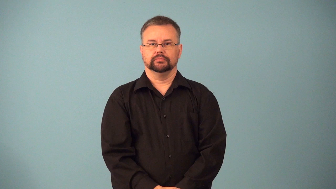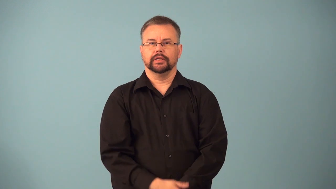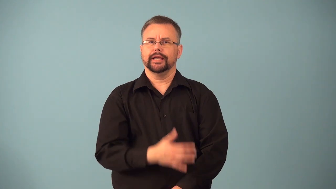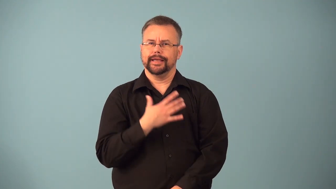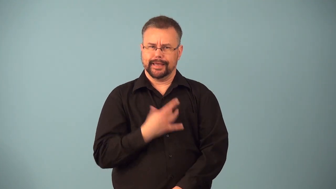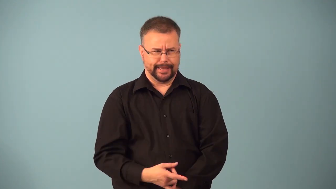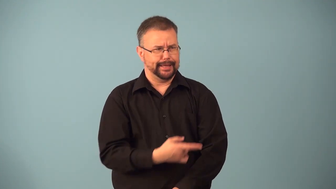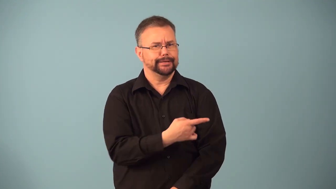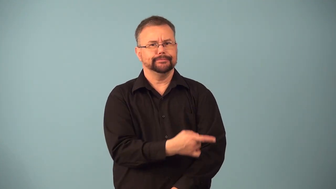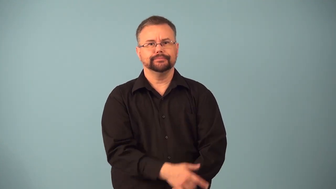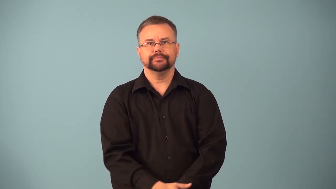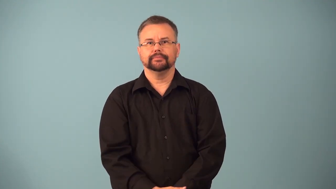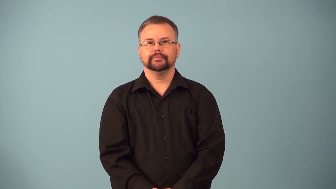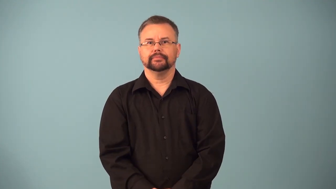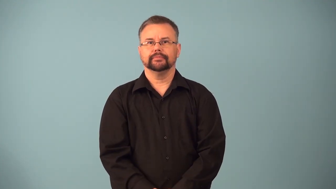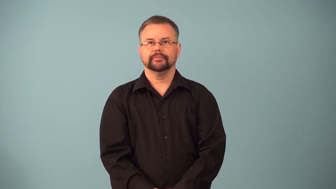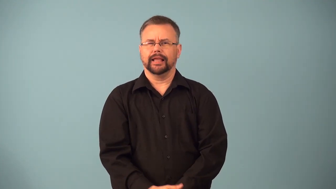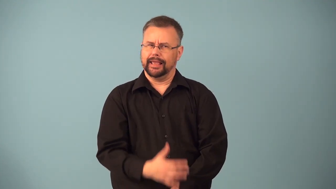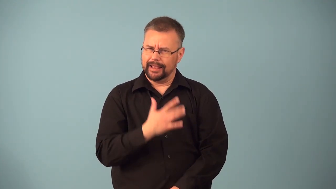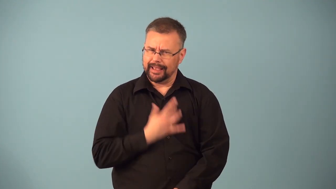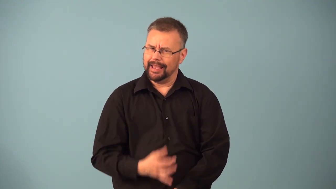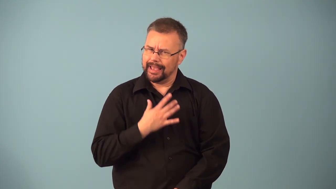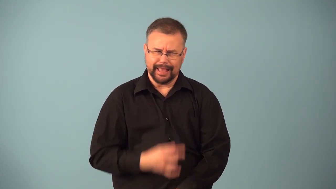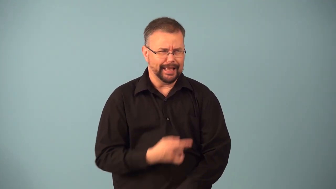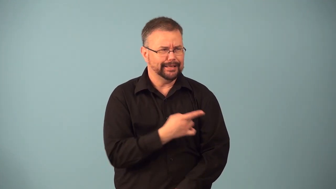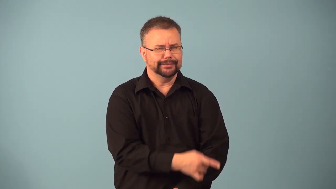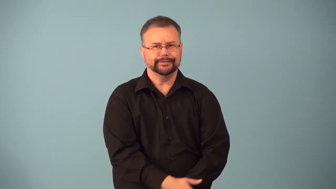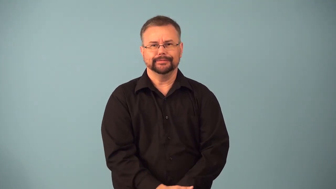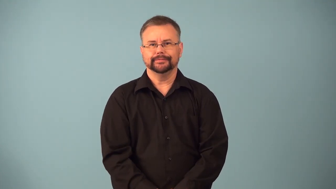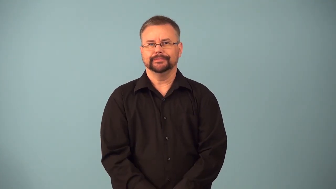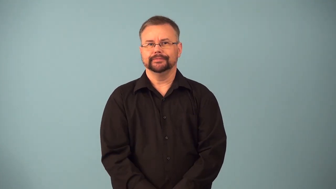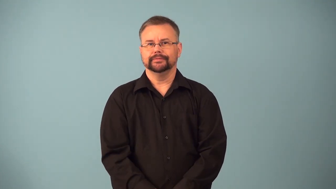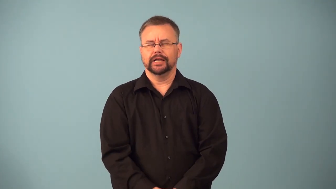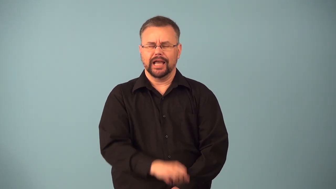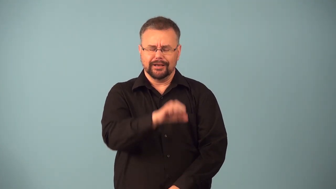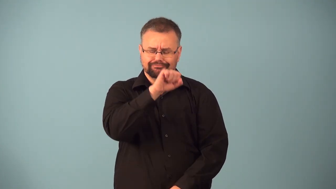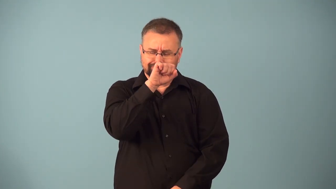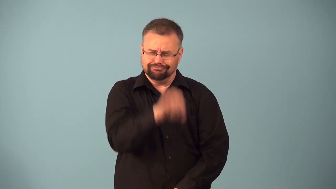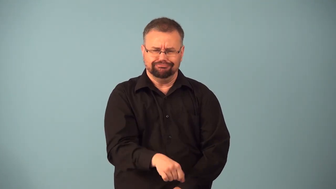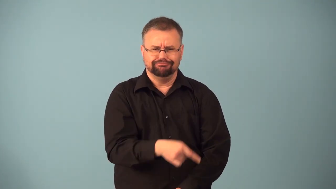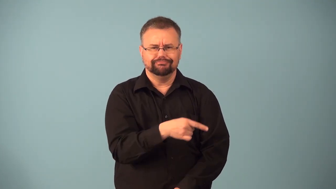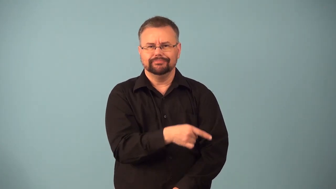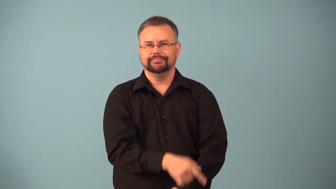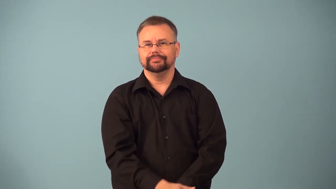fond